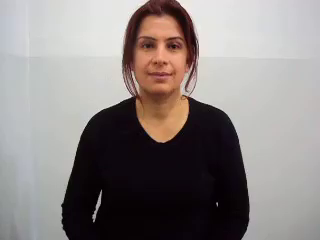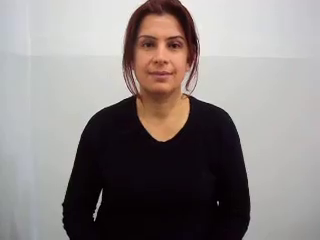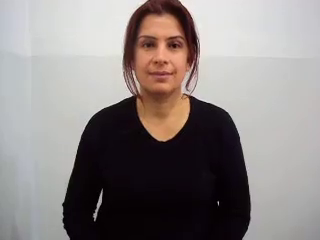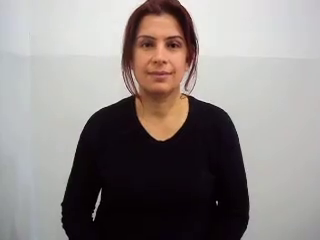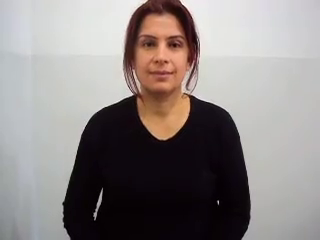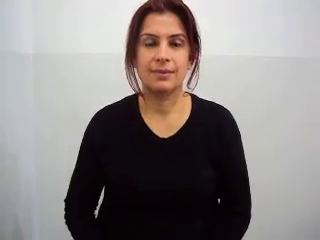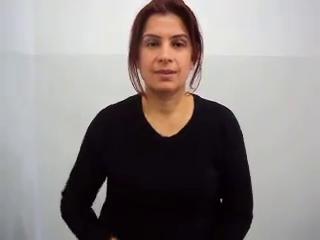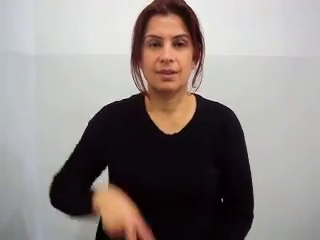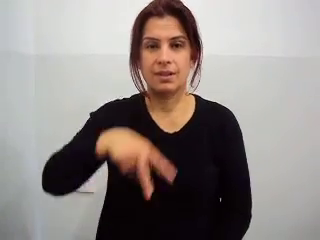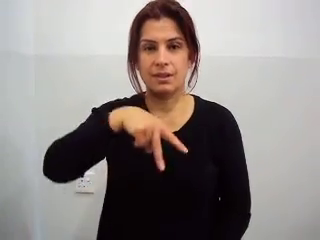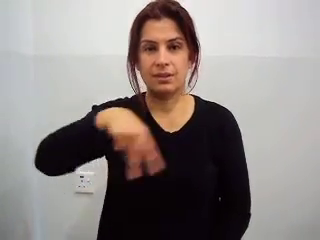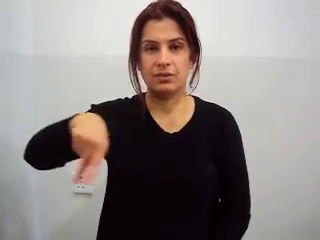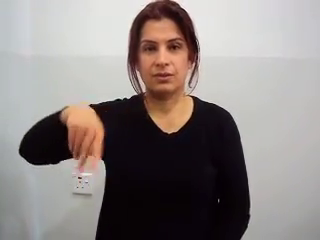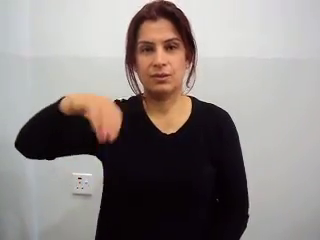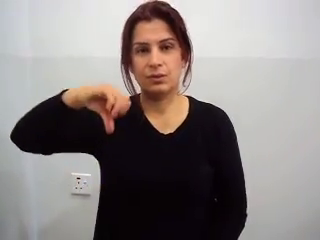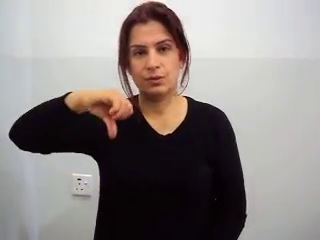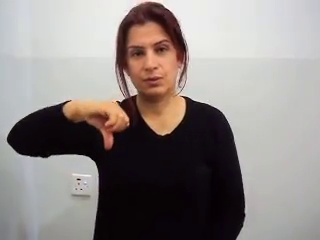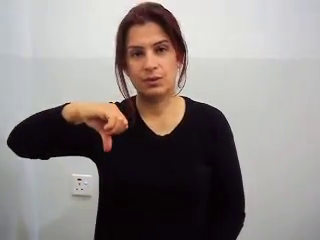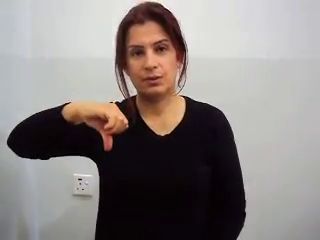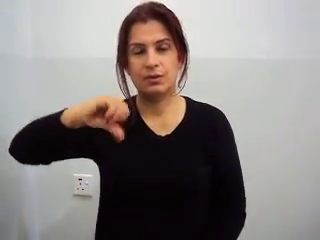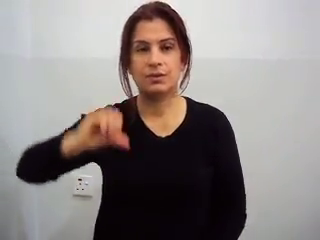number89